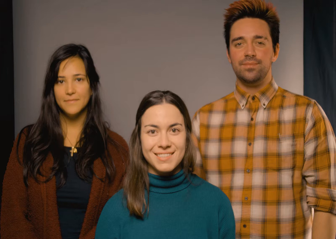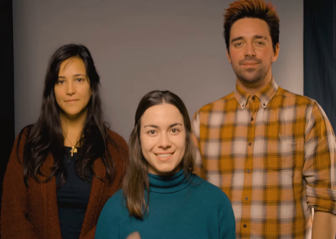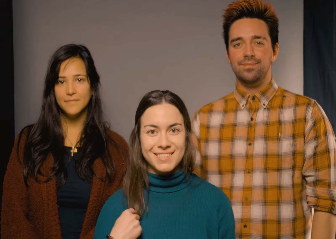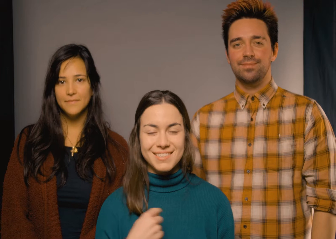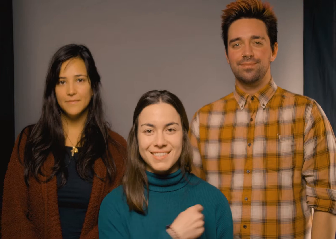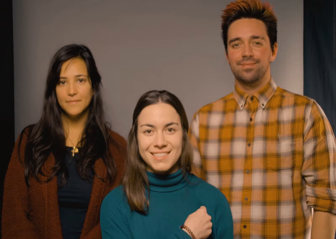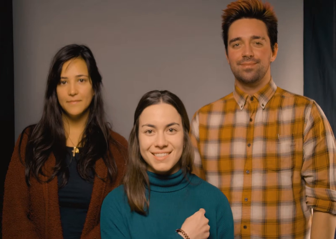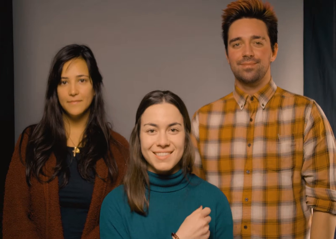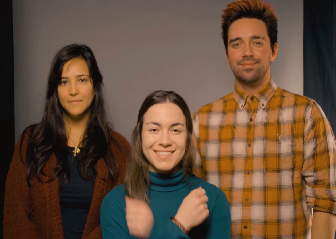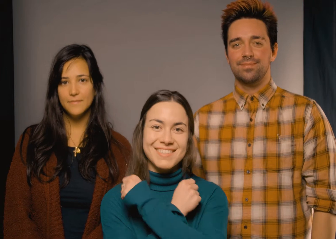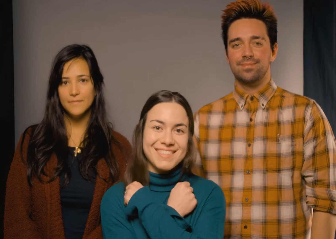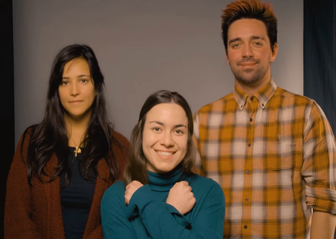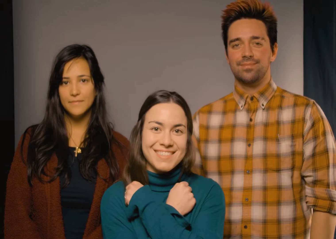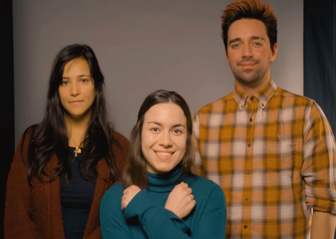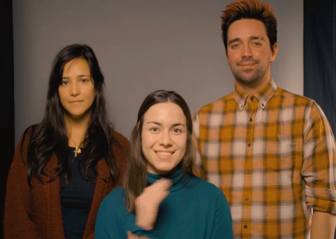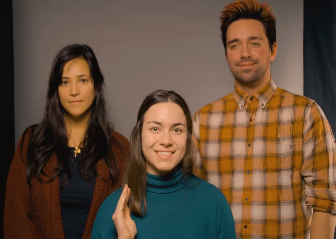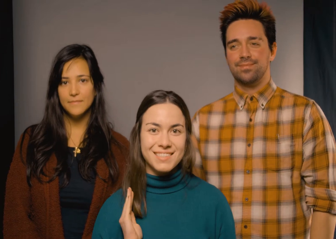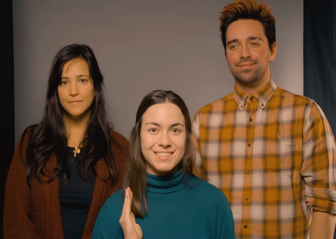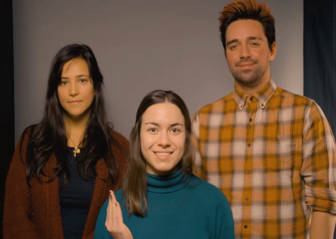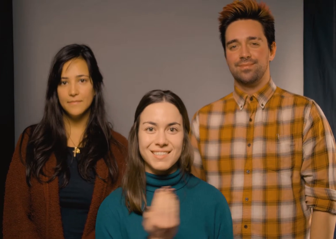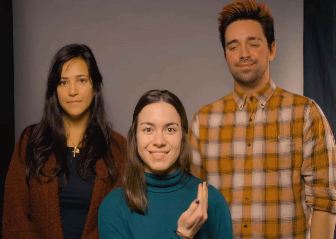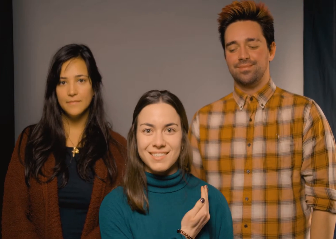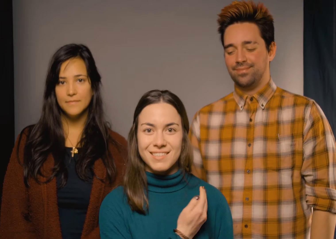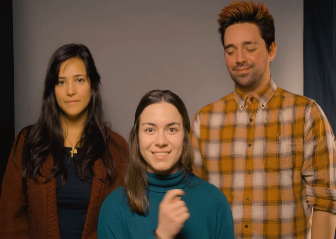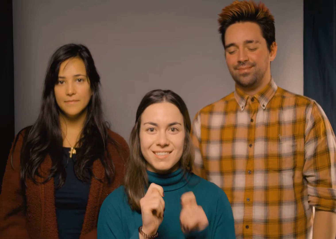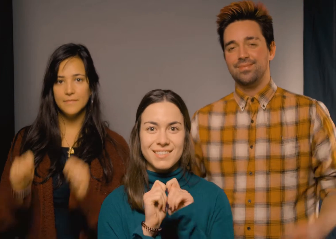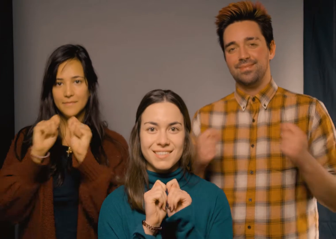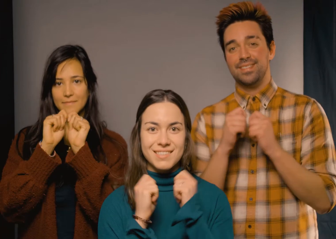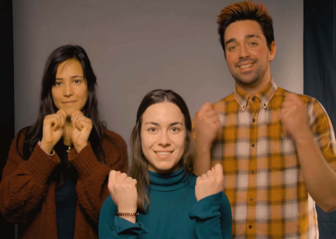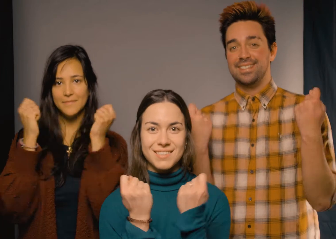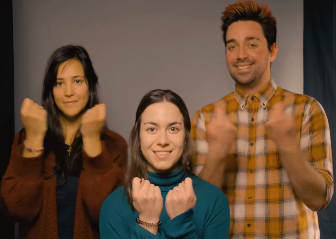We love our team!